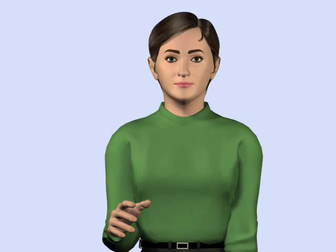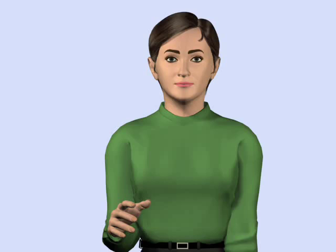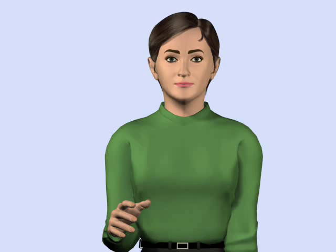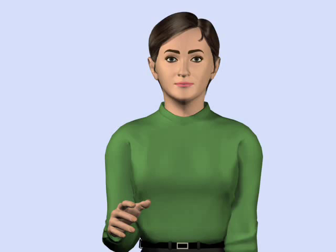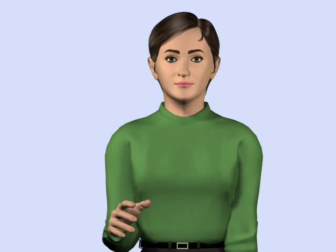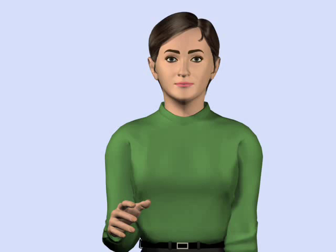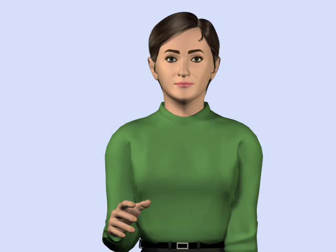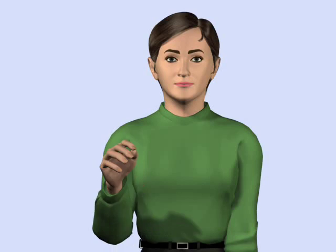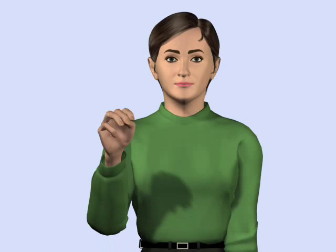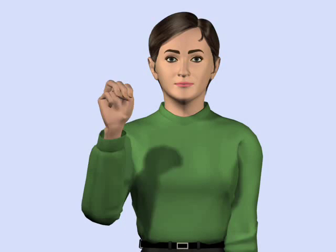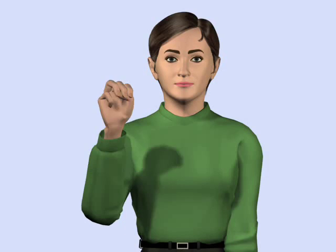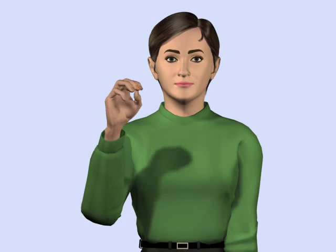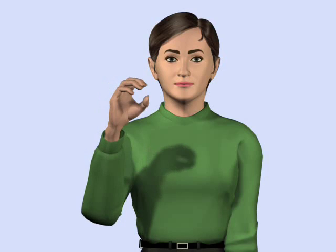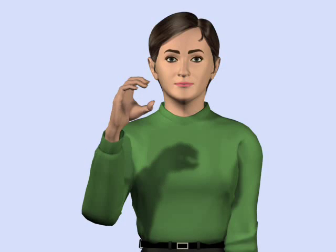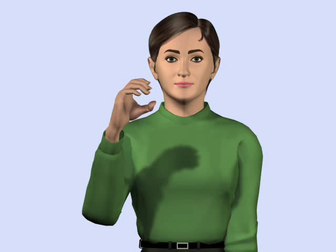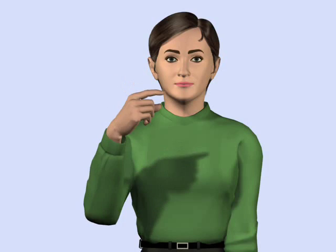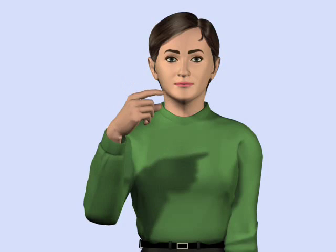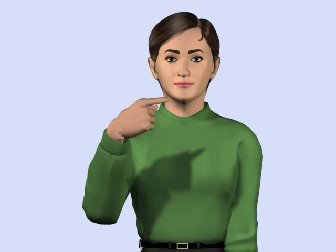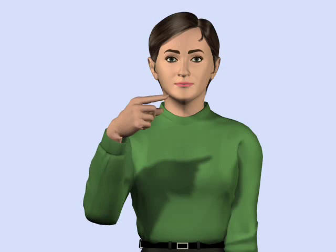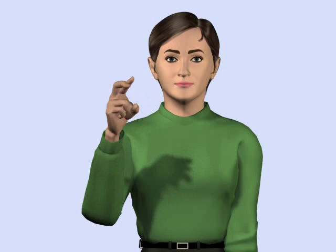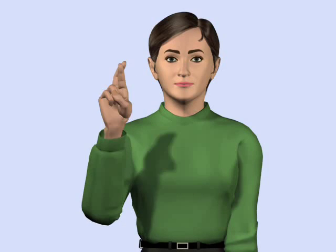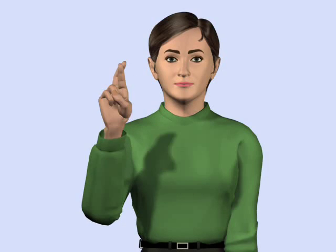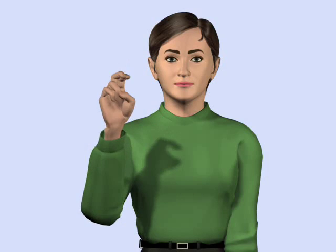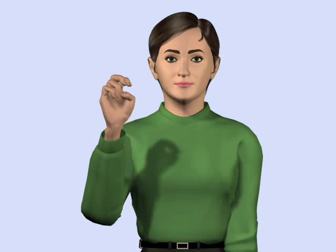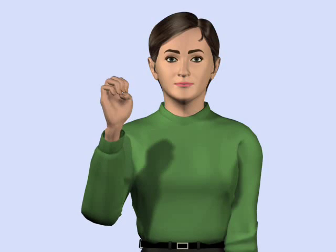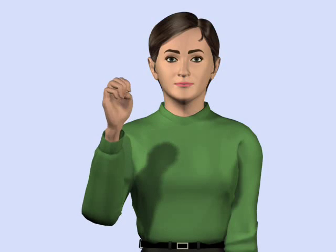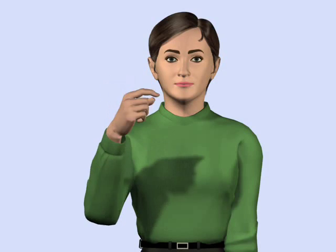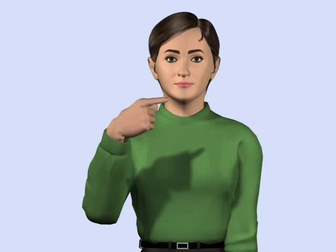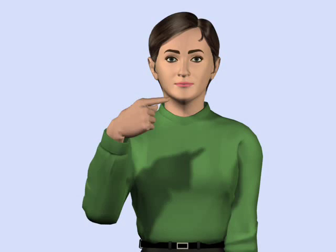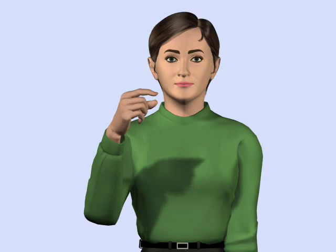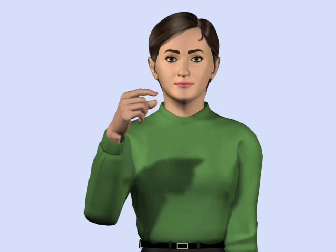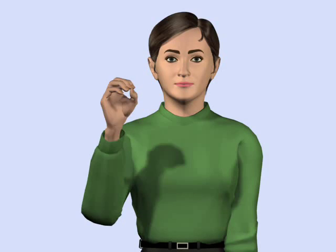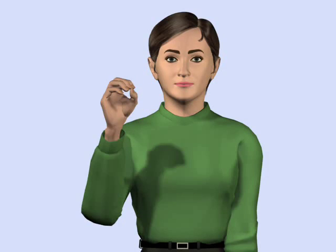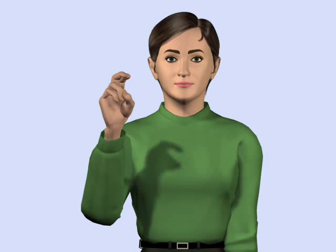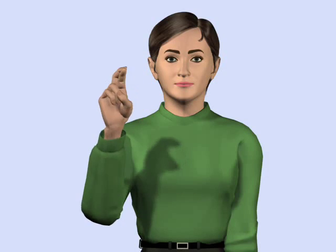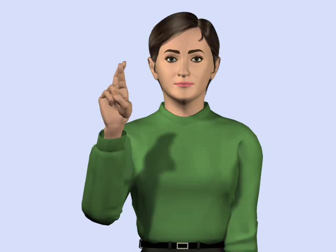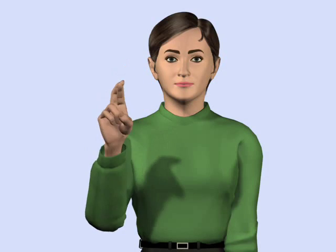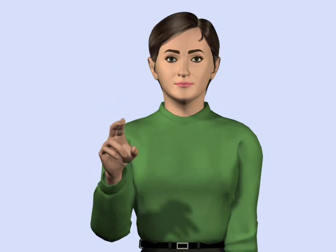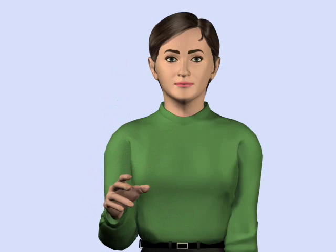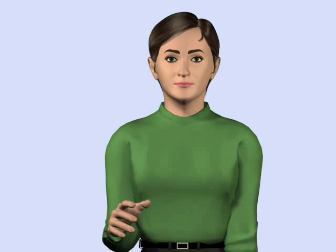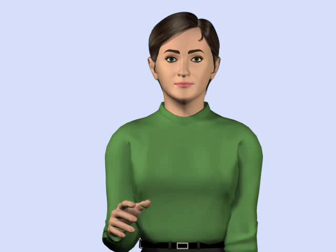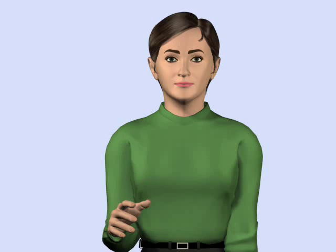McGregor